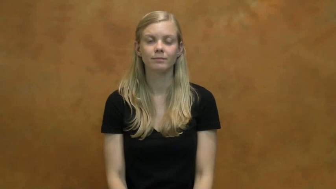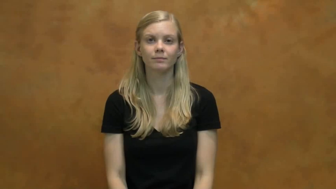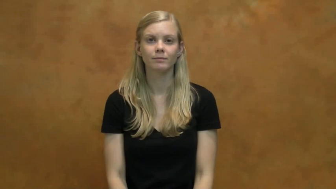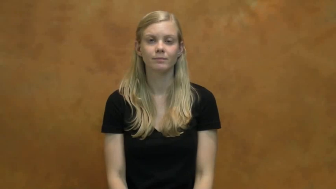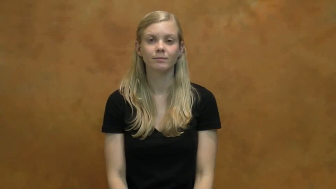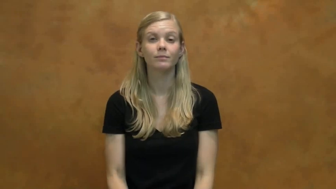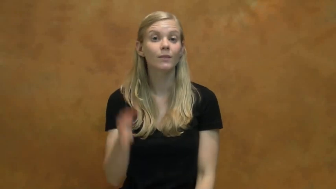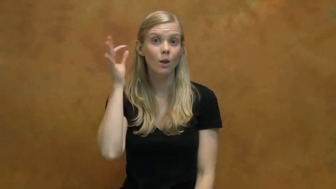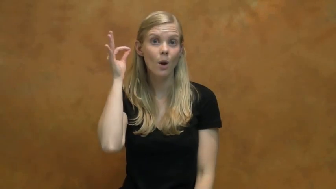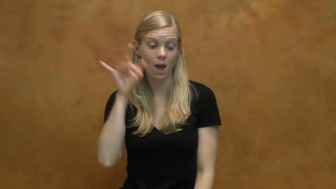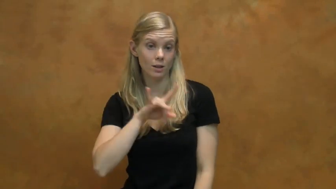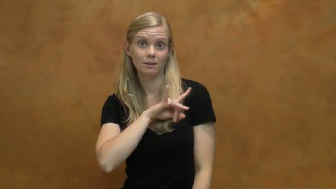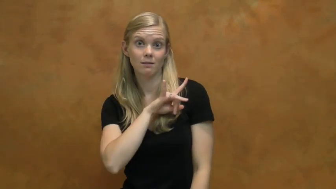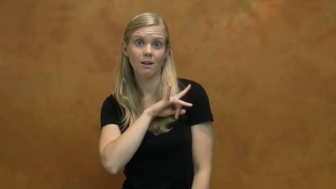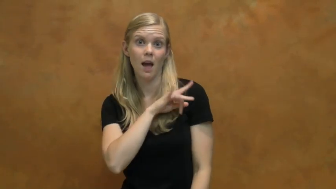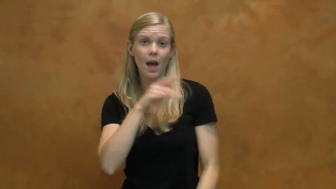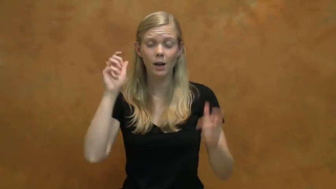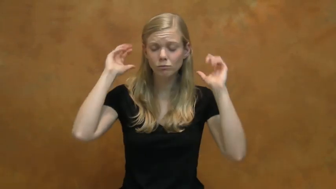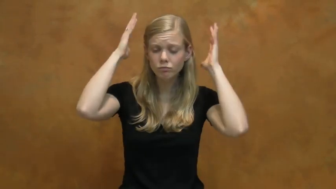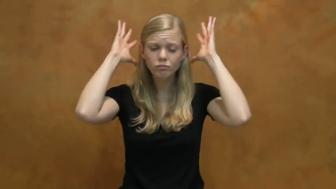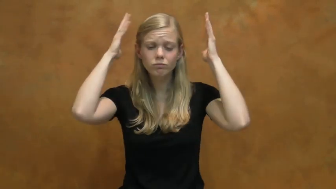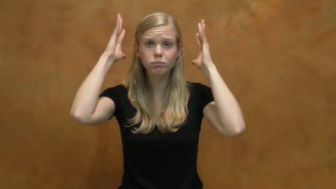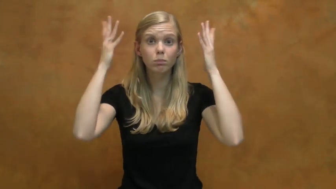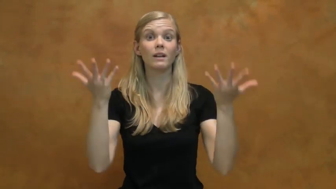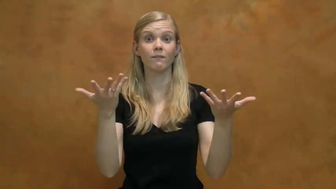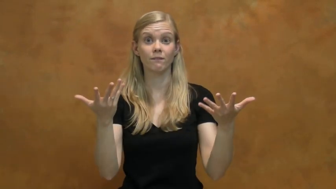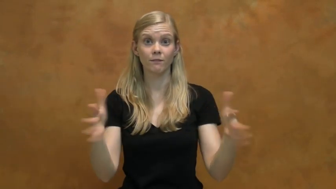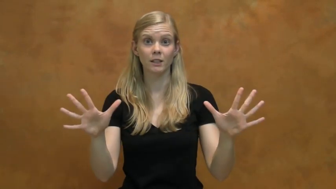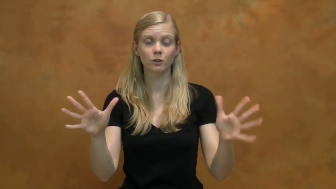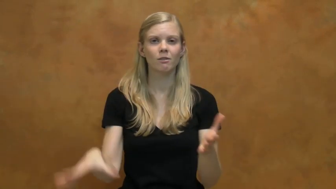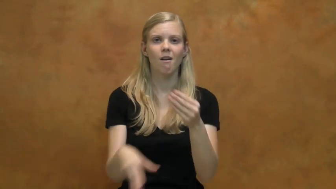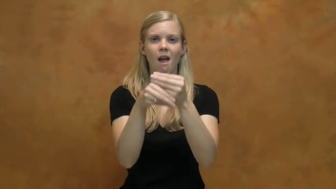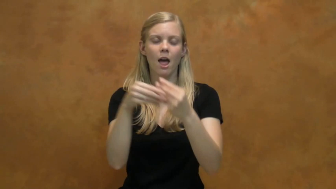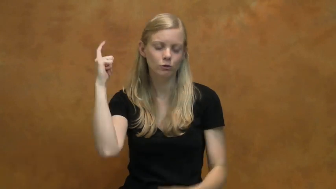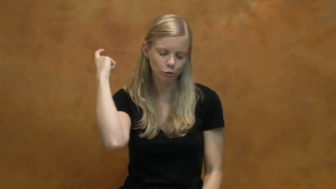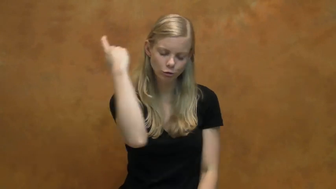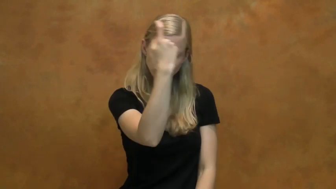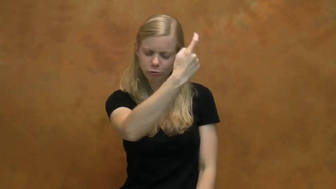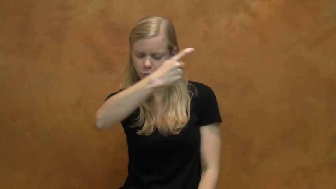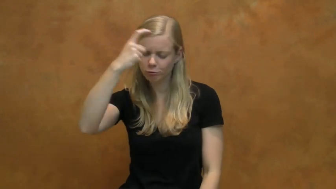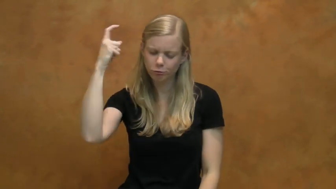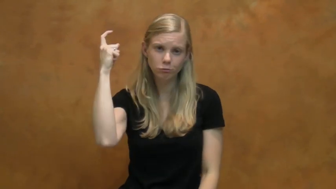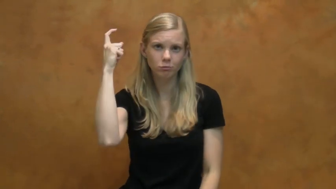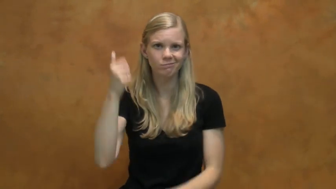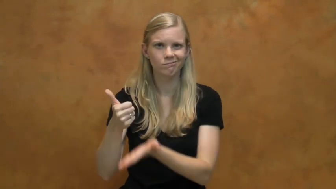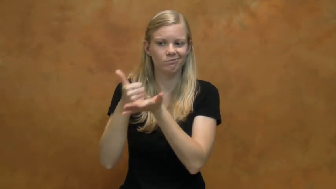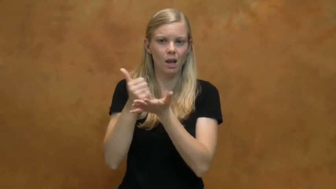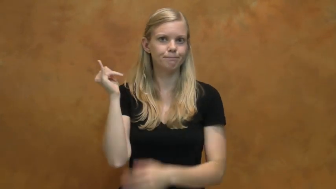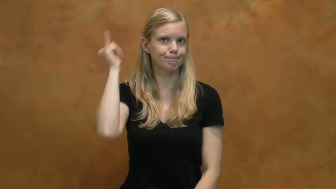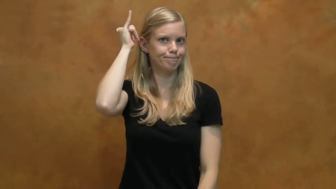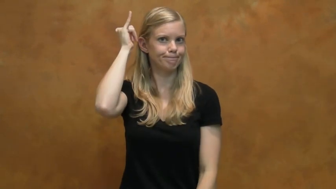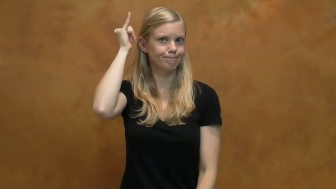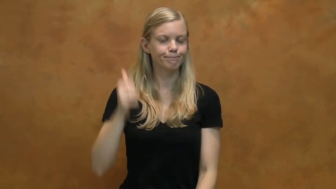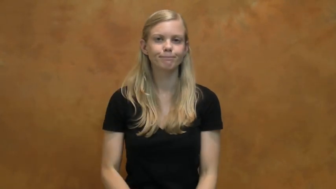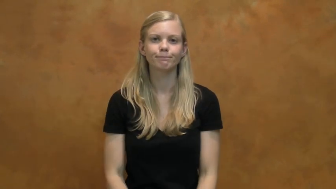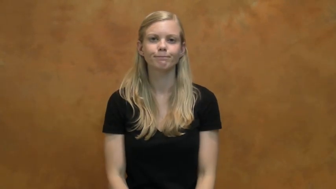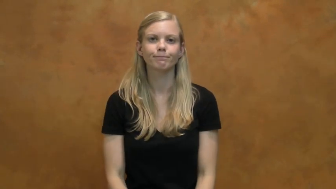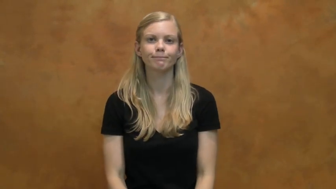finishing spray,hairspray